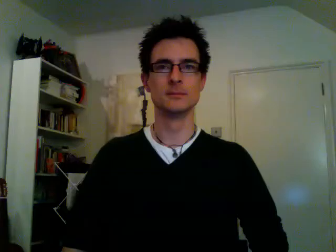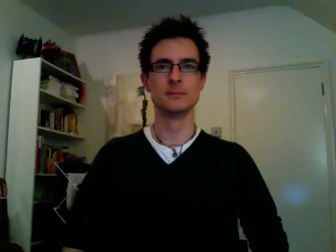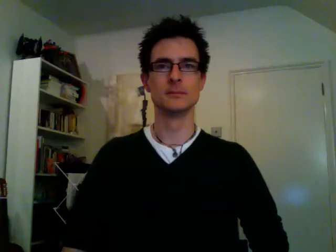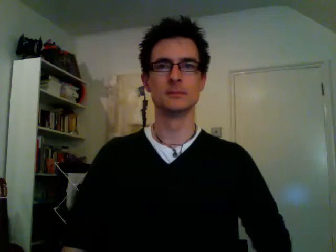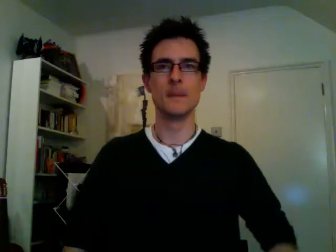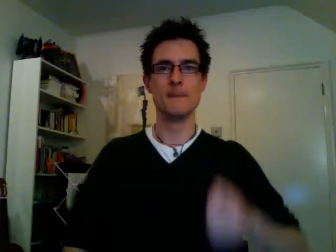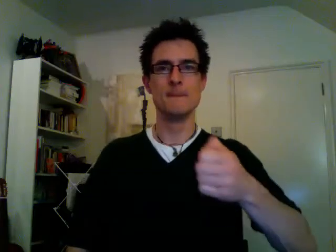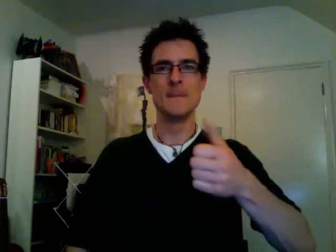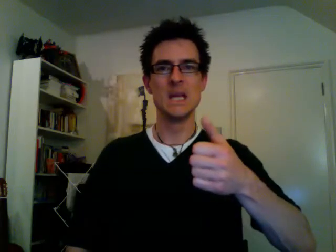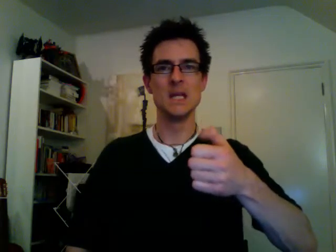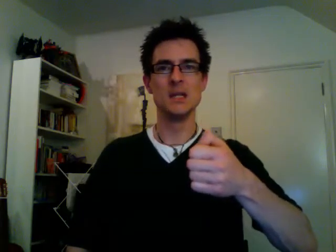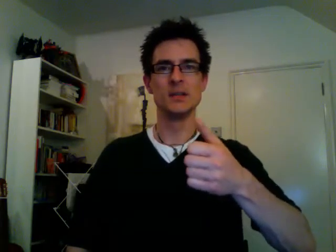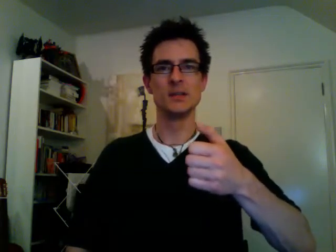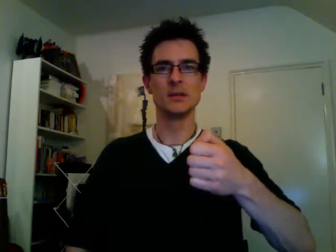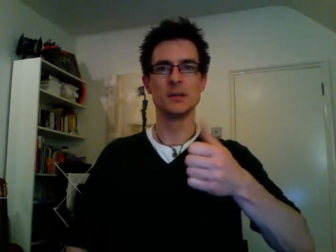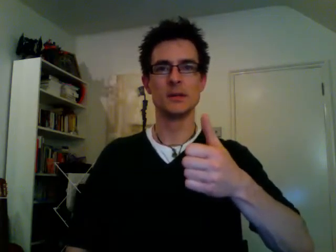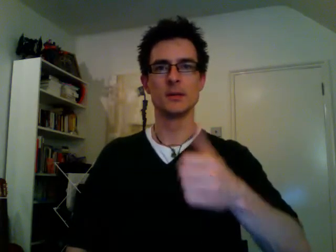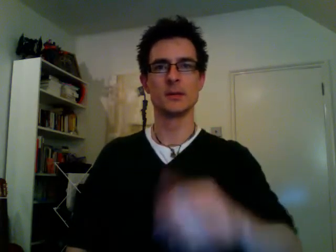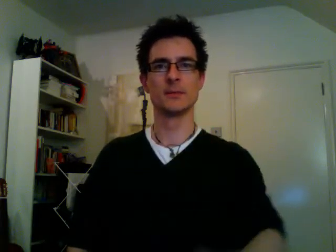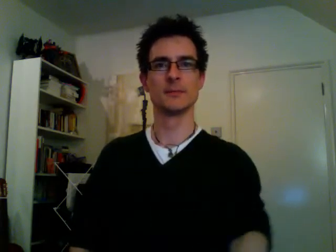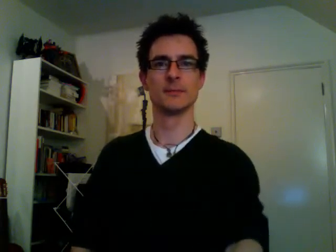peas